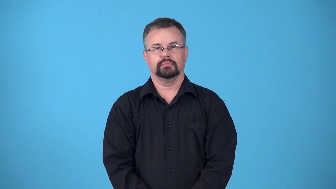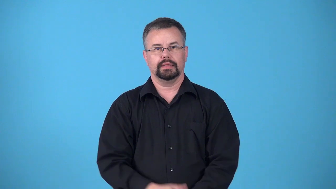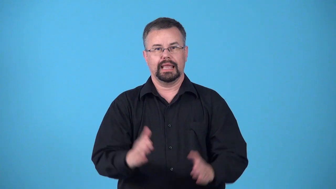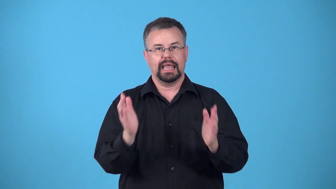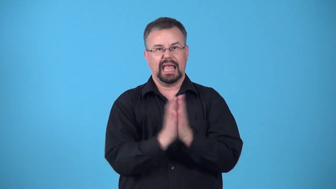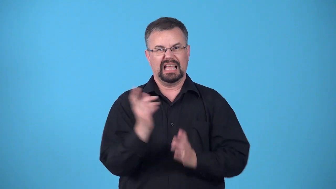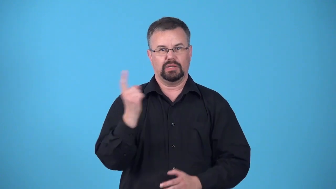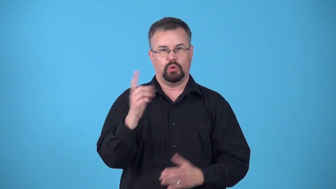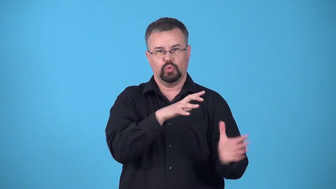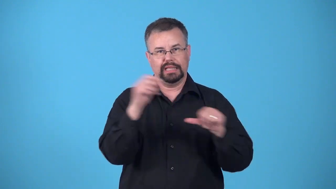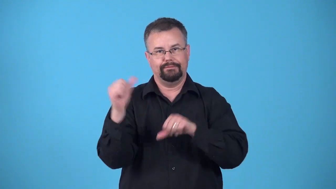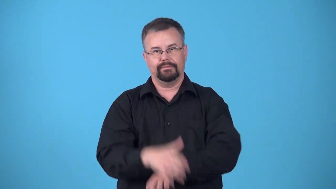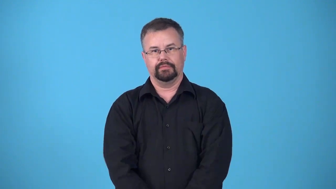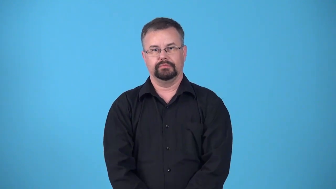show him the door